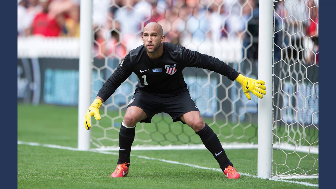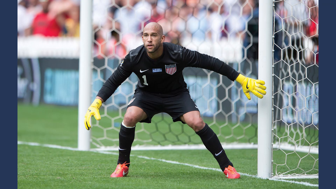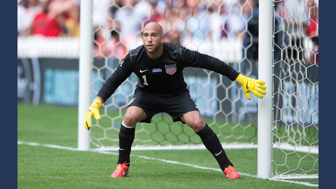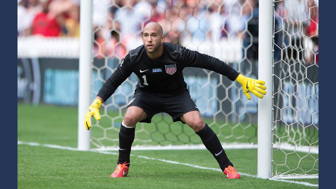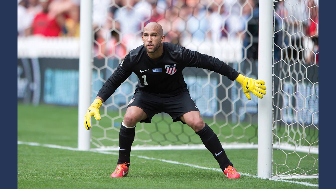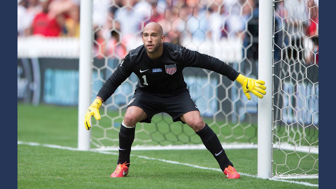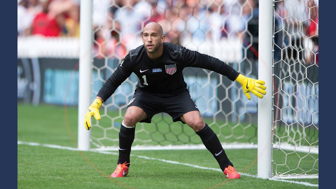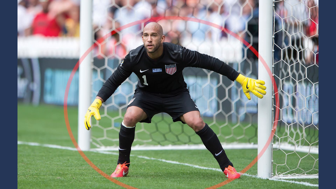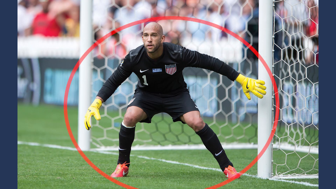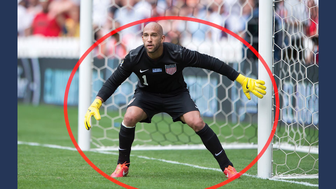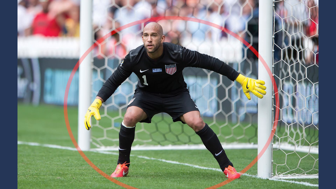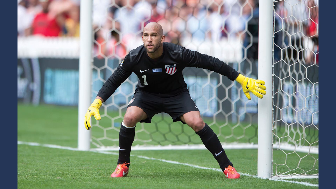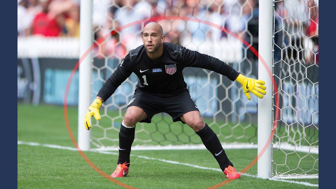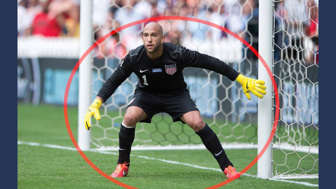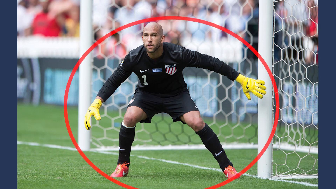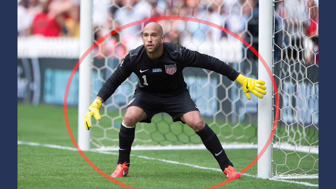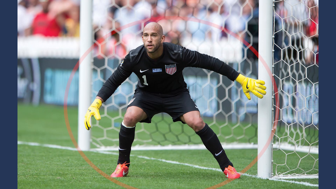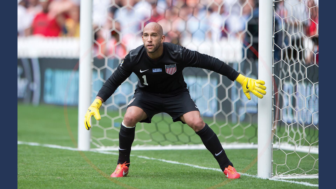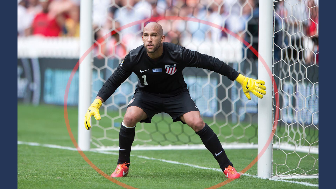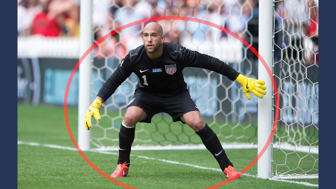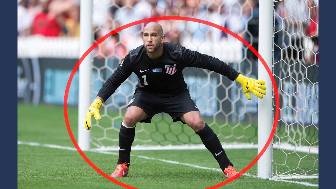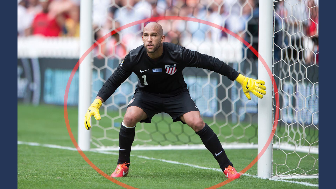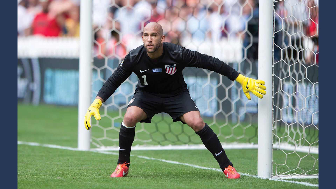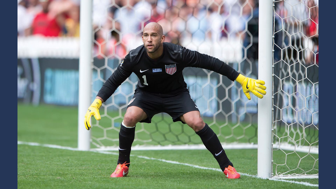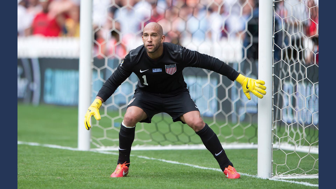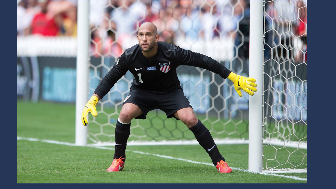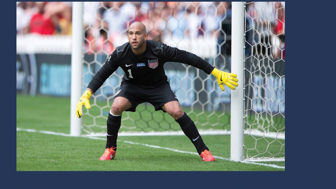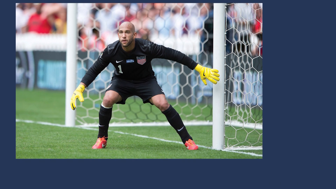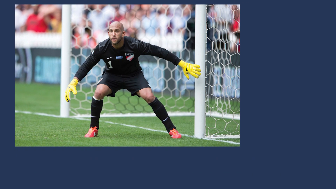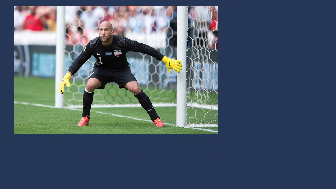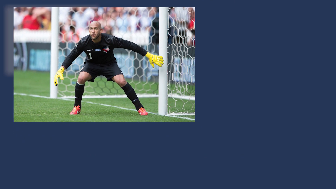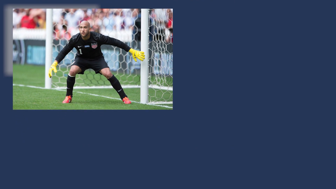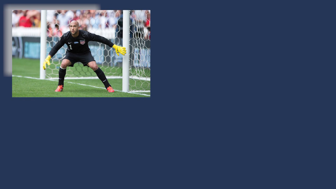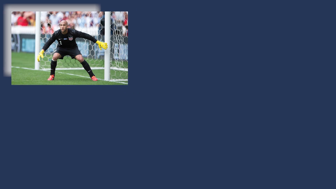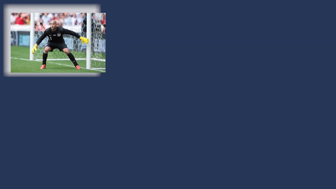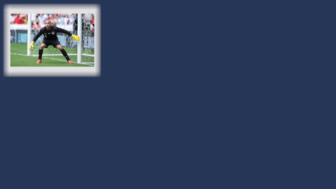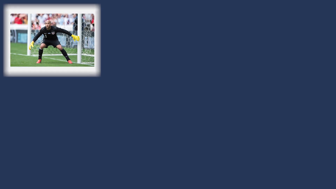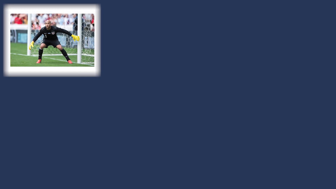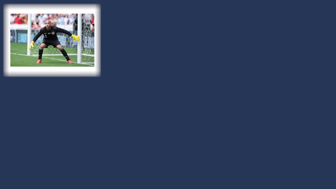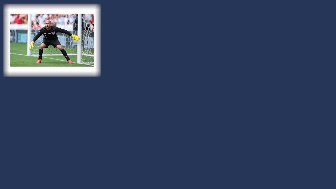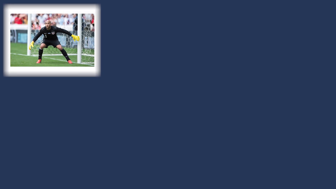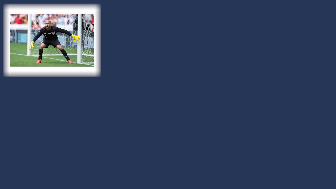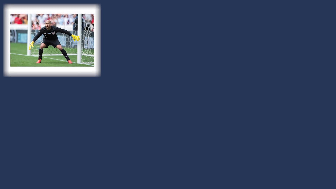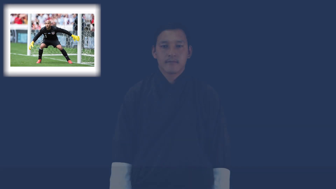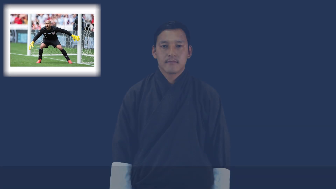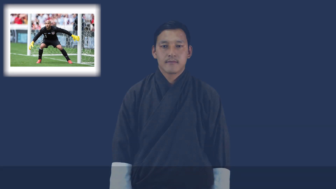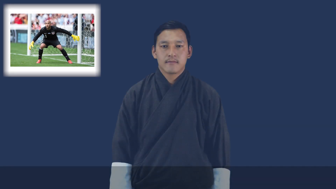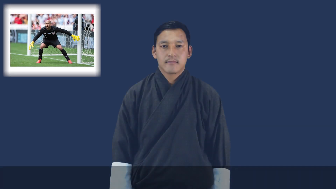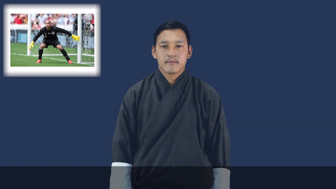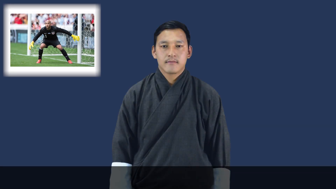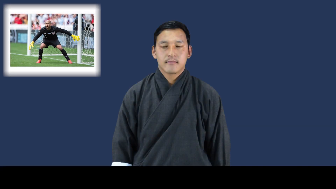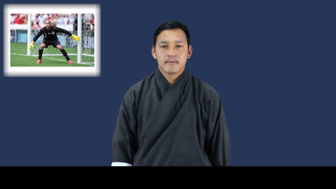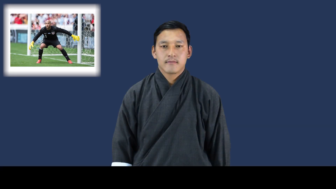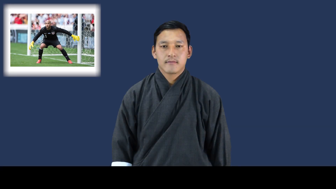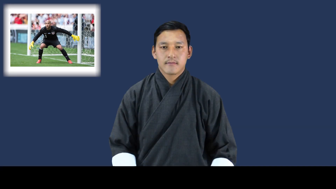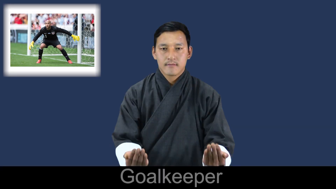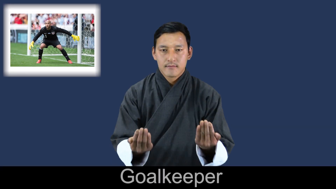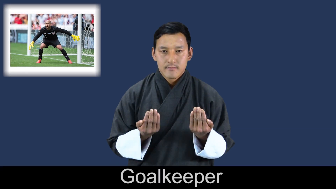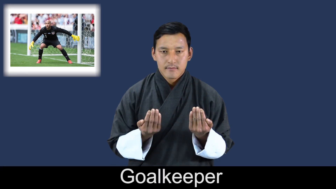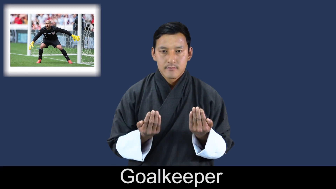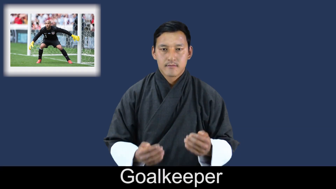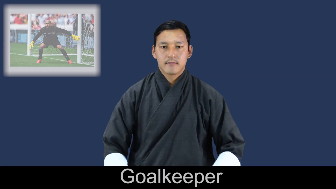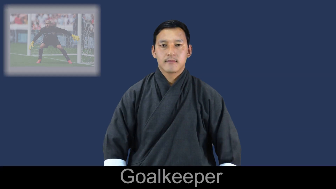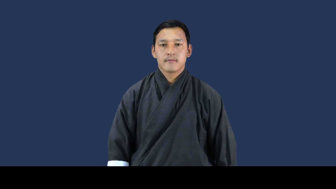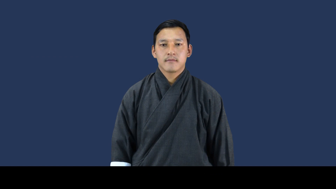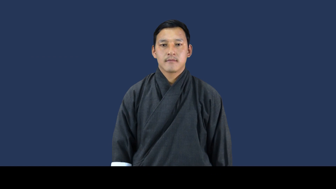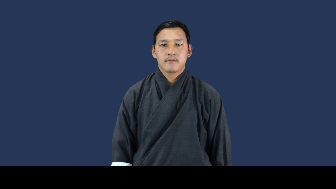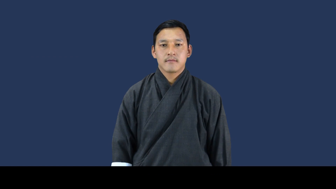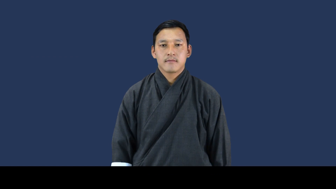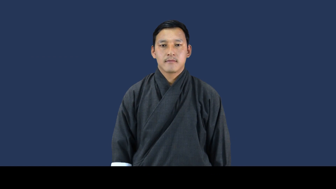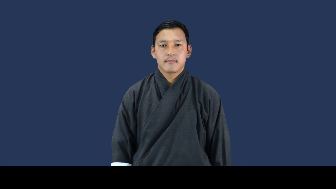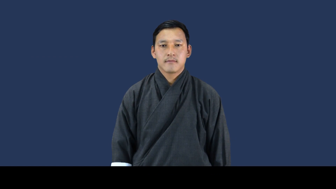Goalkeeper